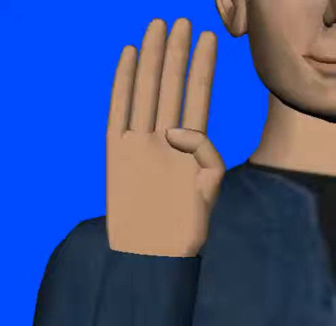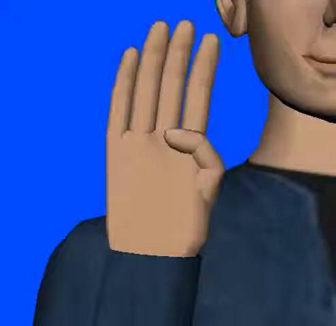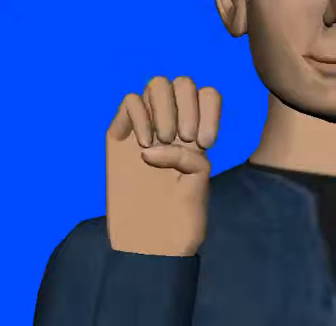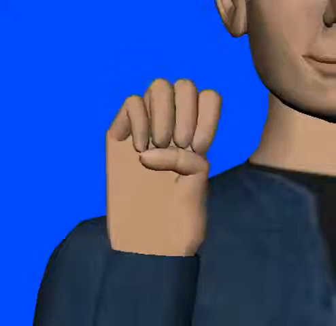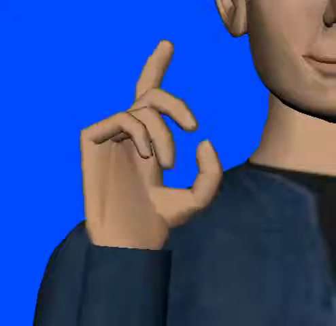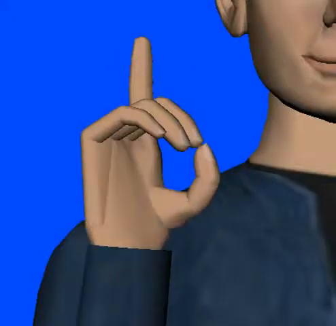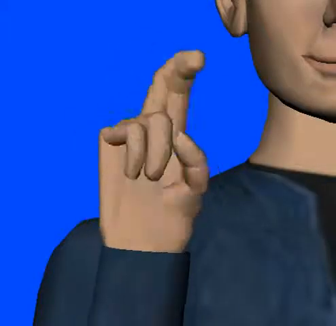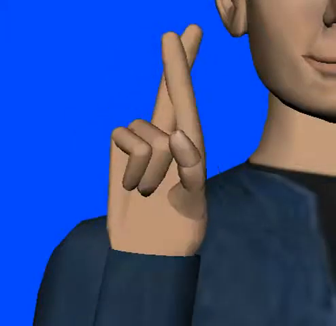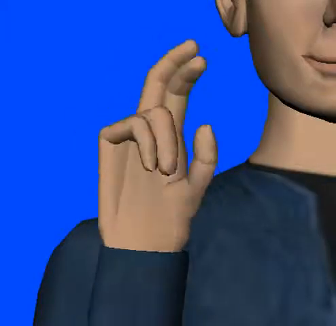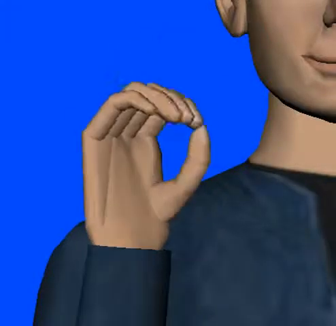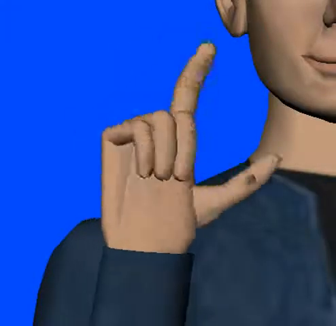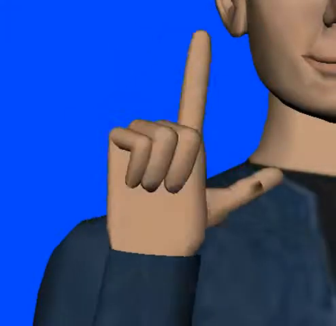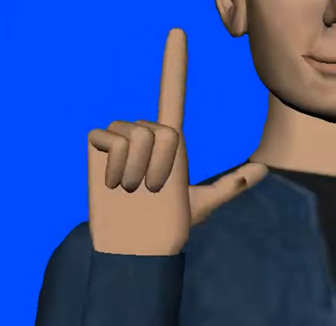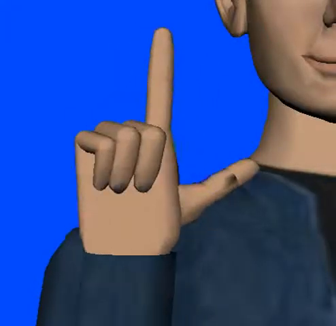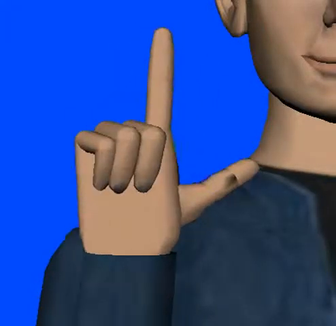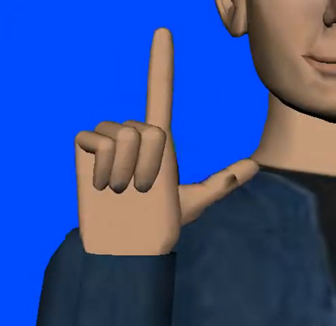bedroll